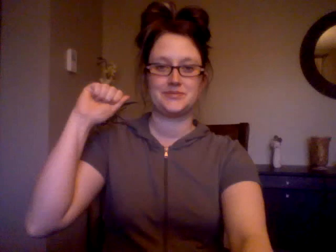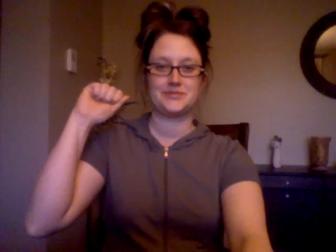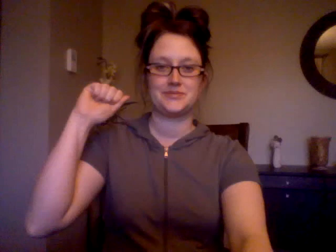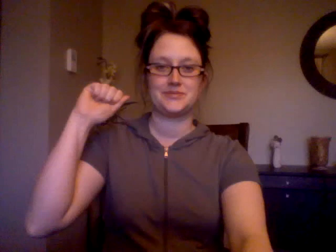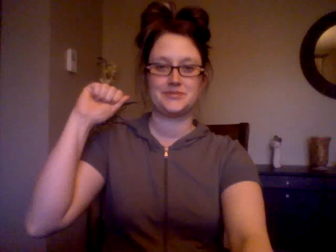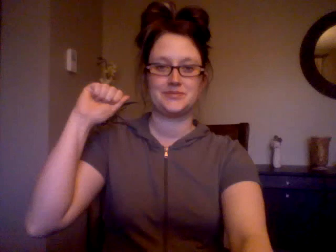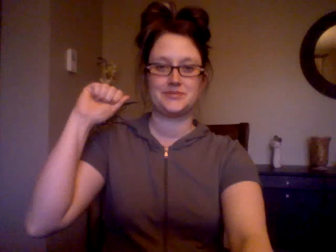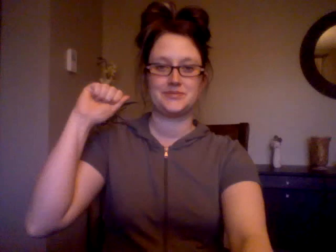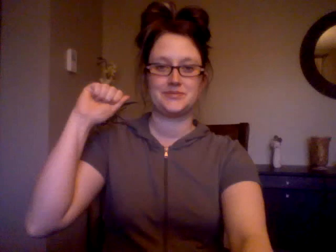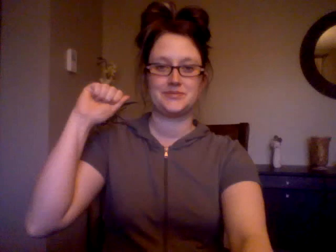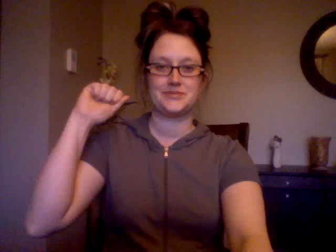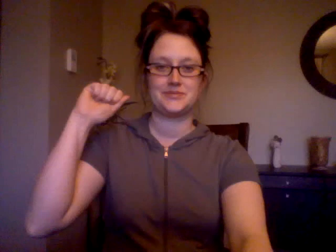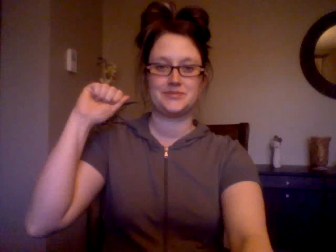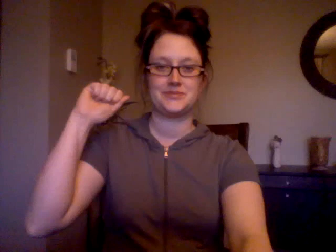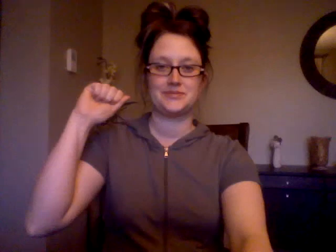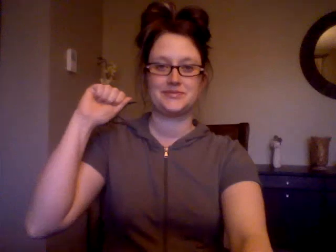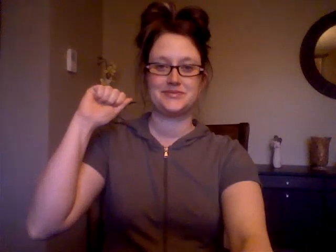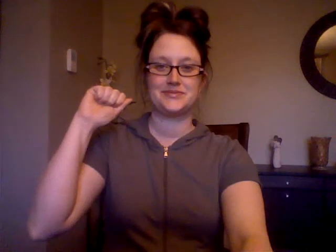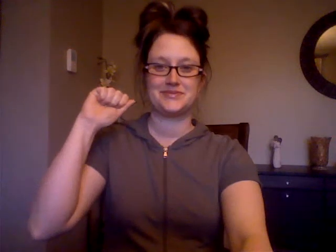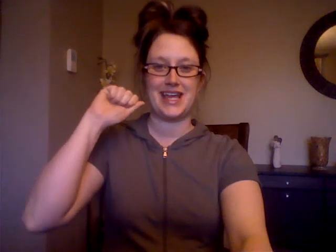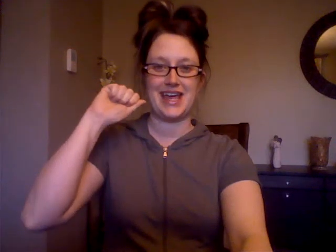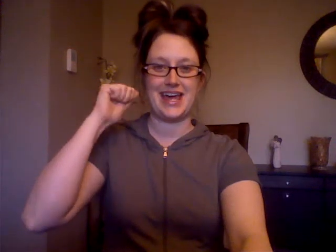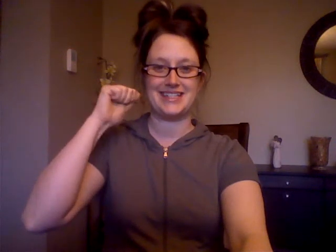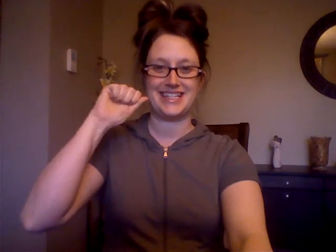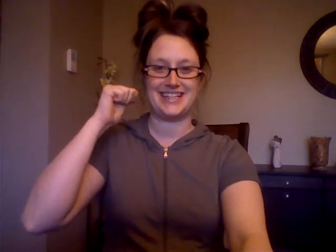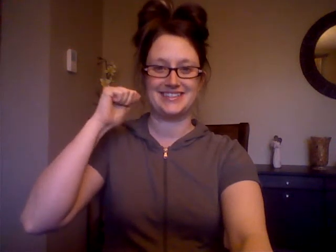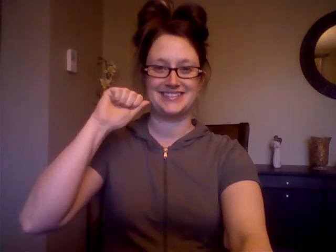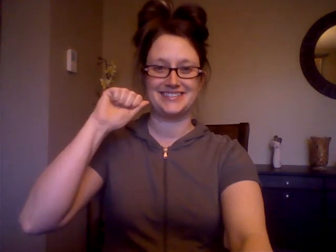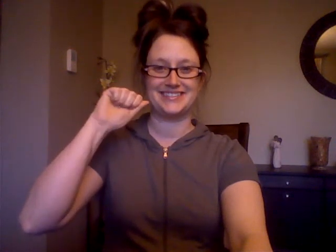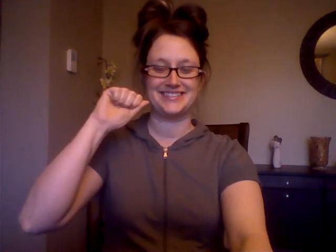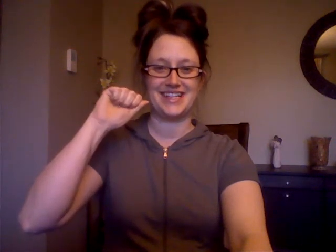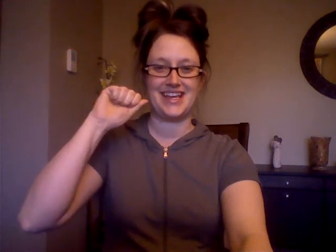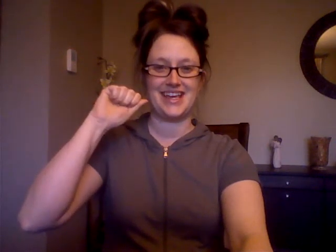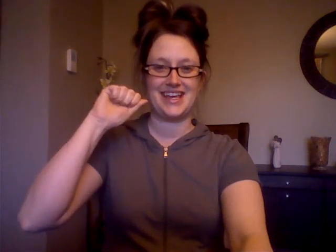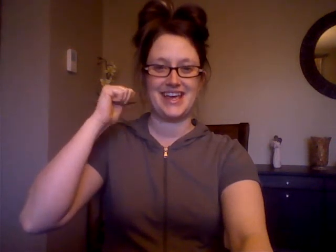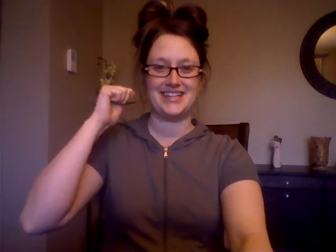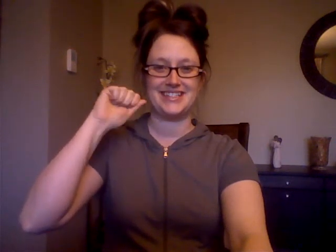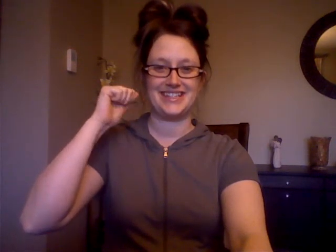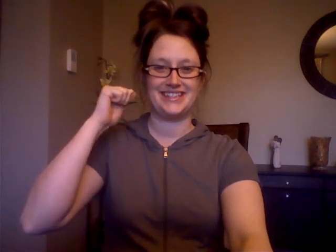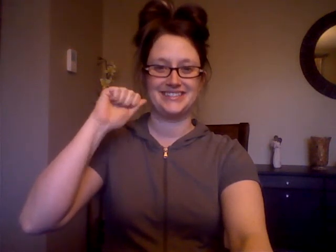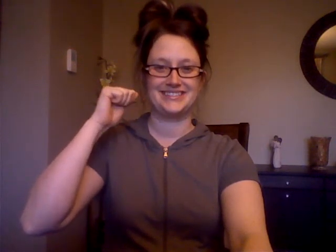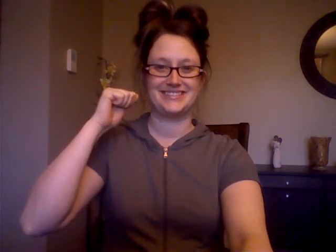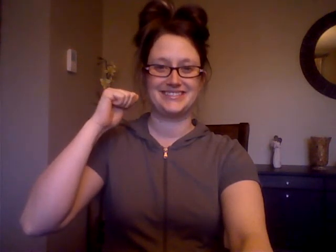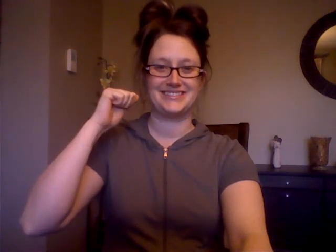Auntie